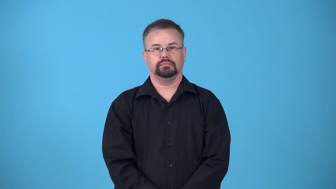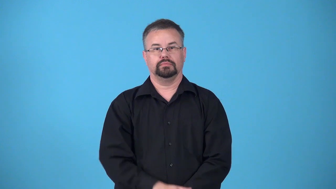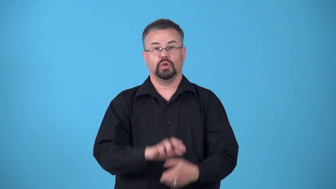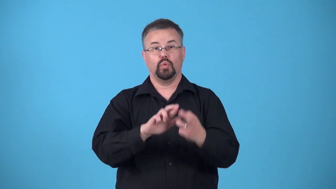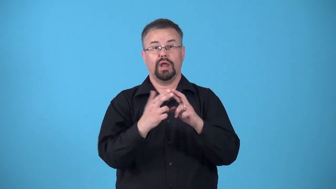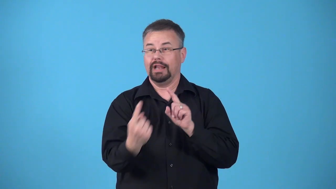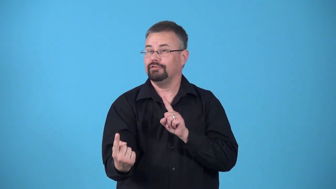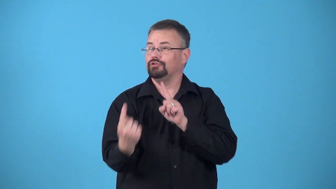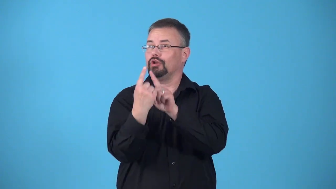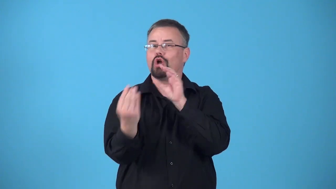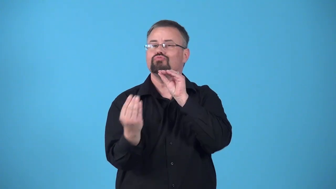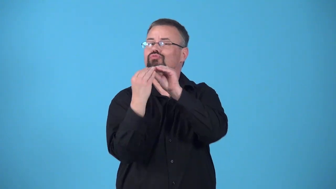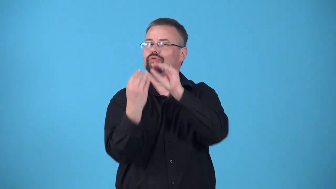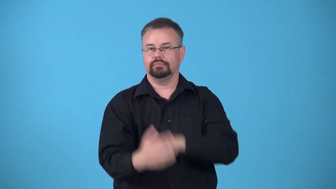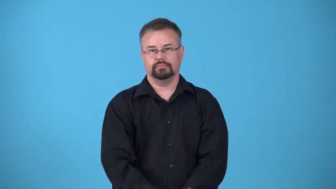kissing cousin